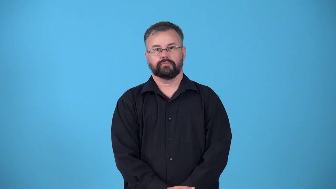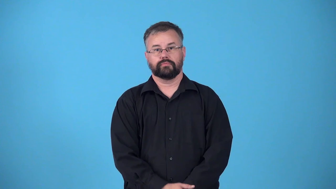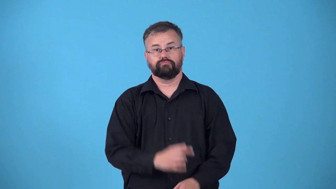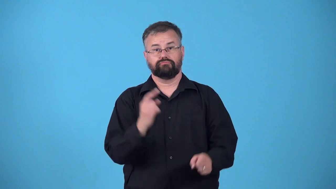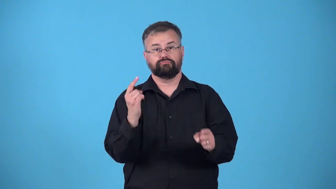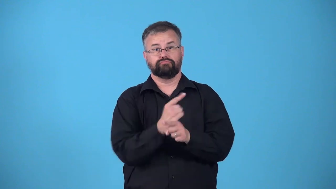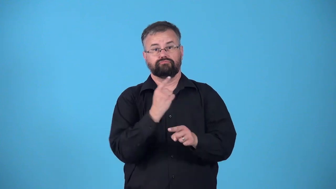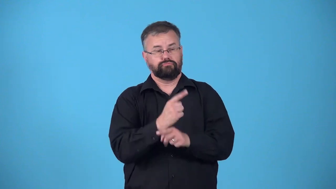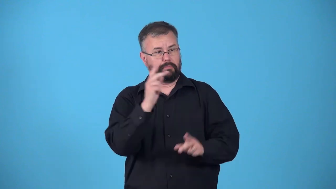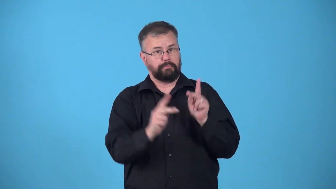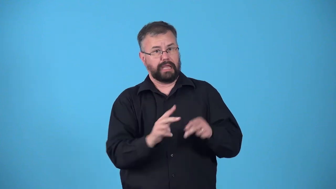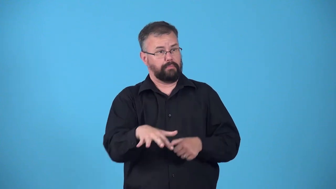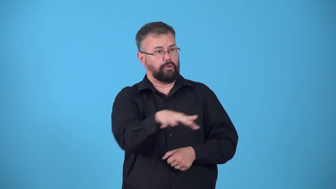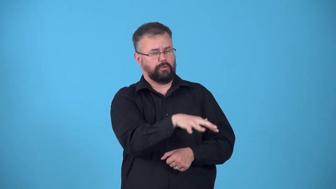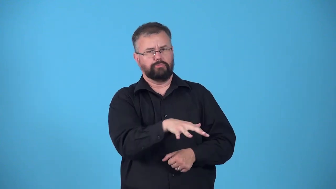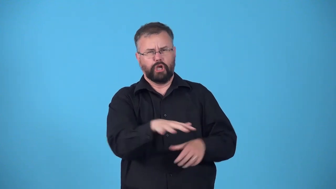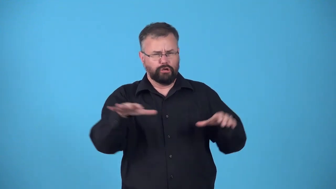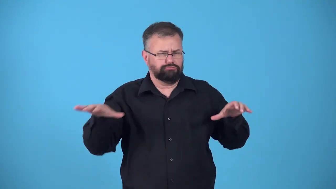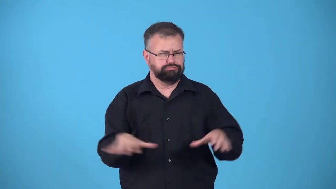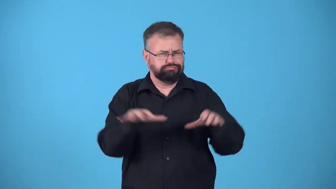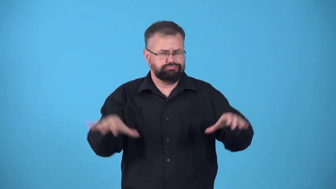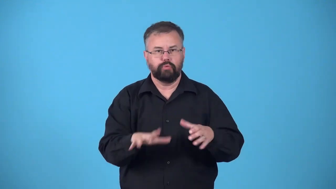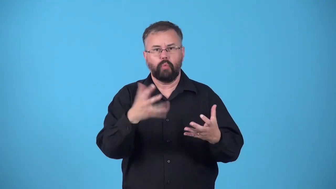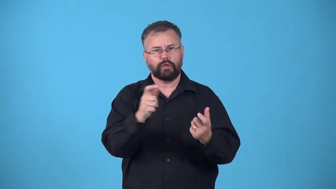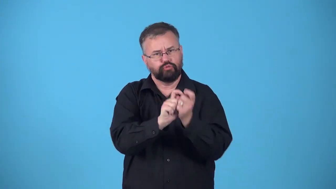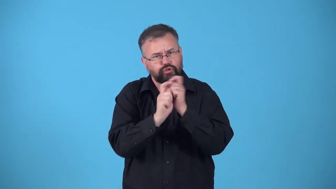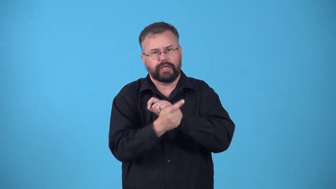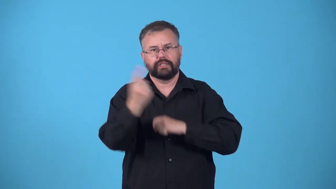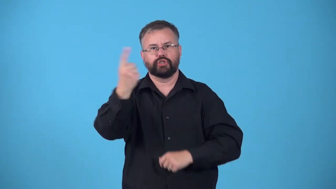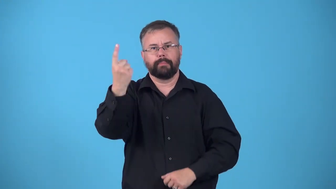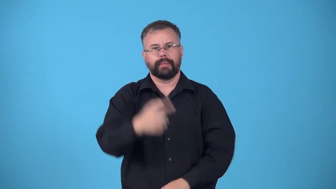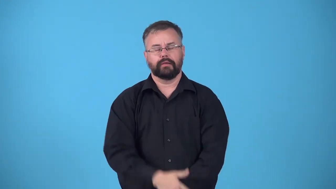grassroots